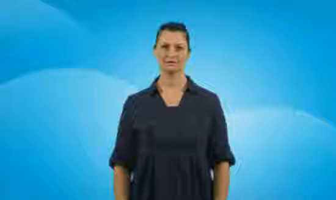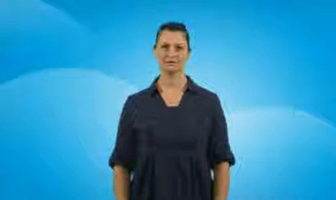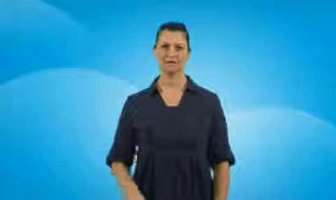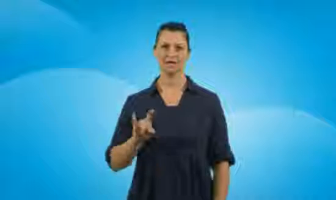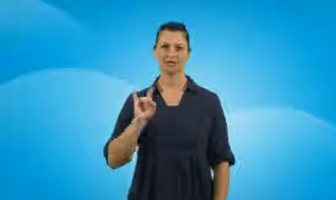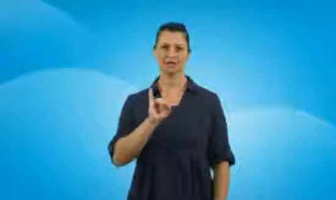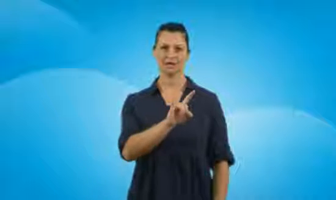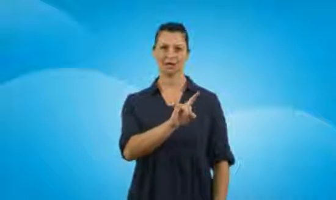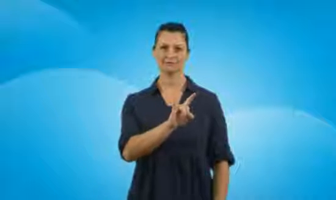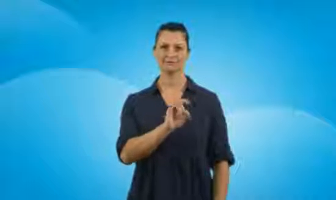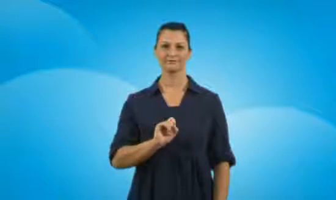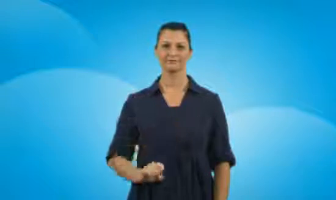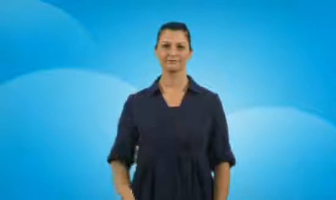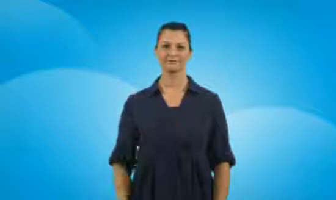Snail, slug